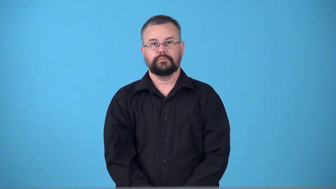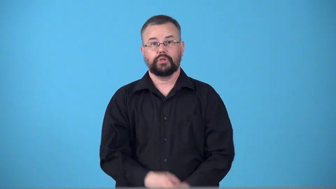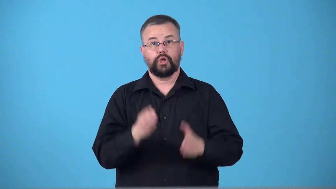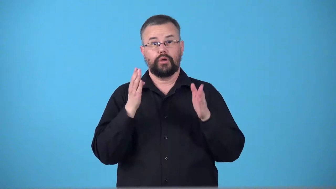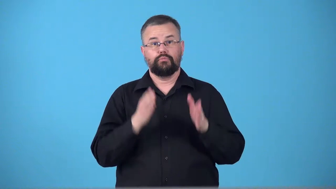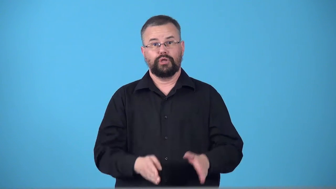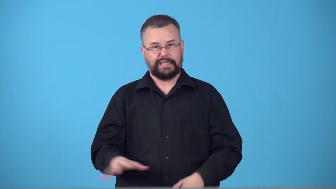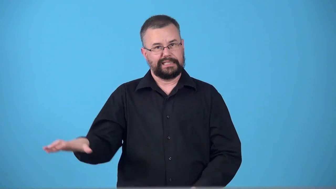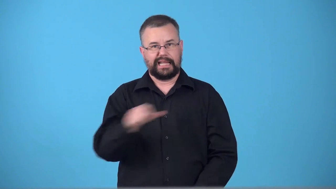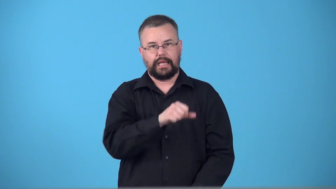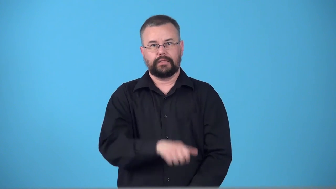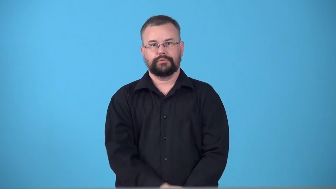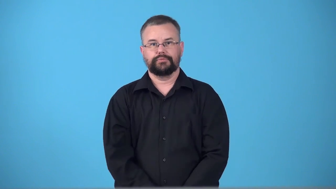taker-person who takes something